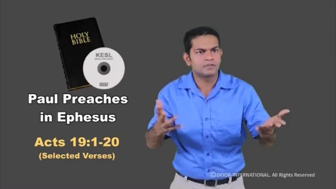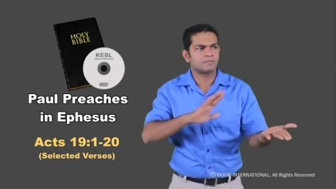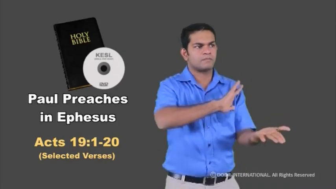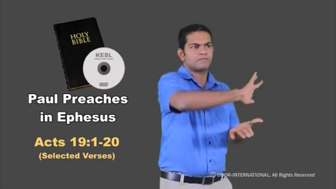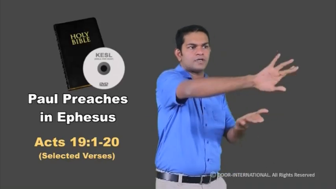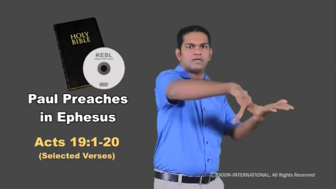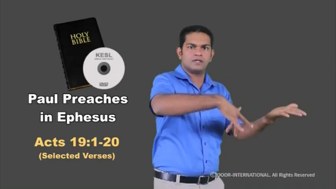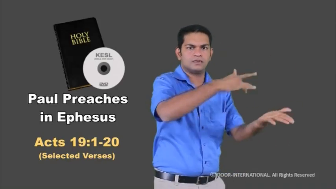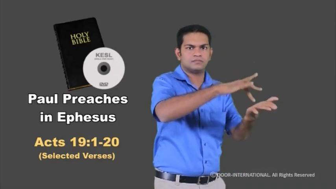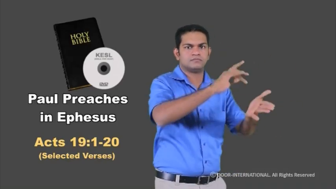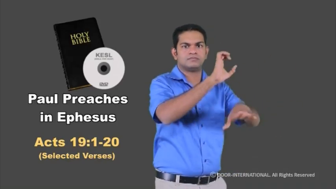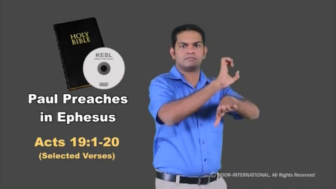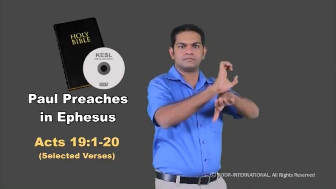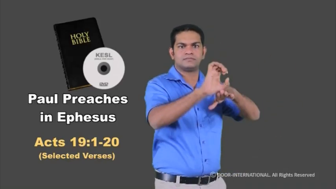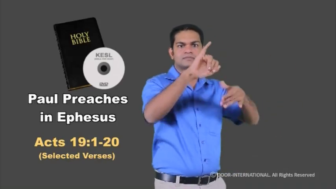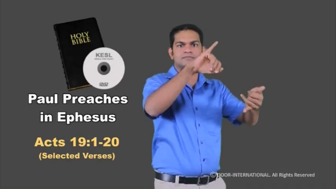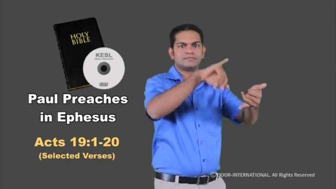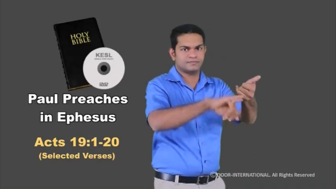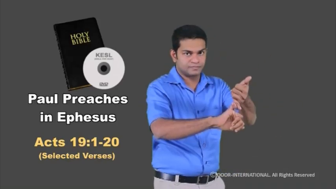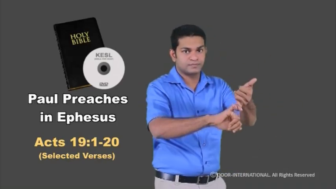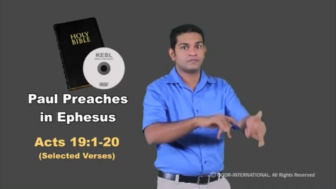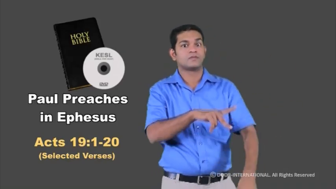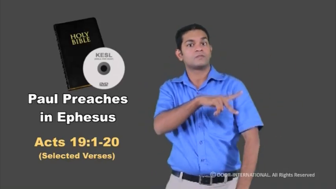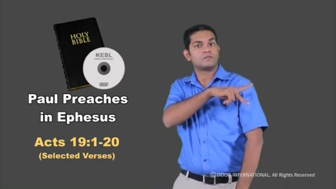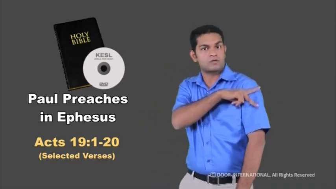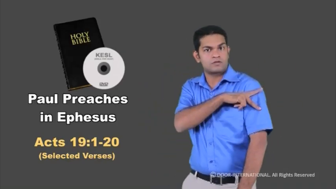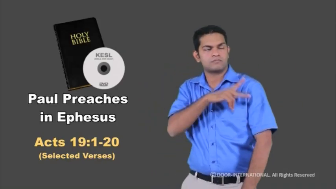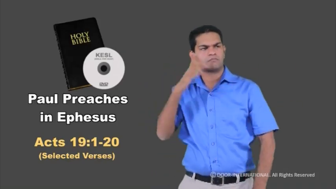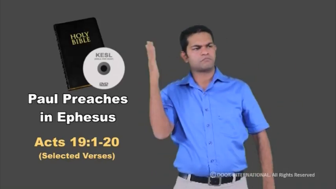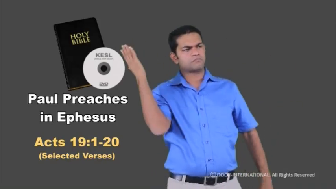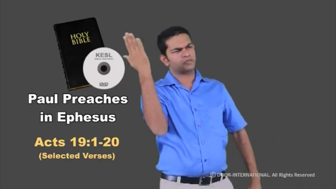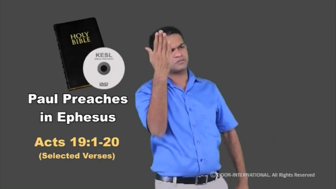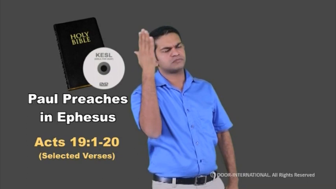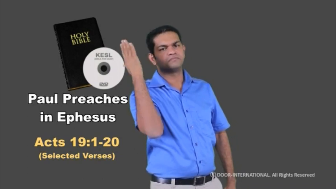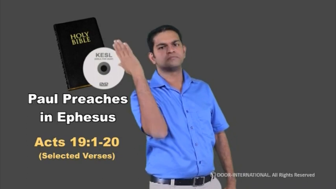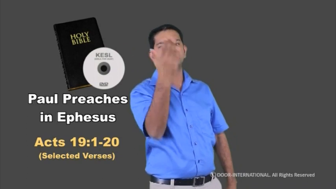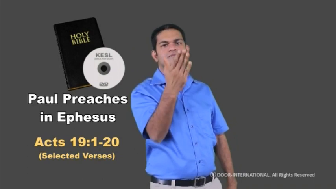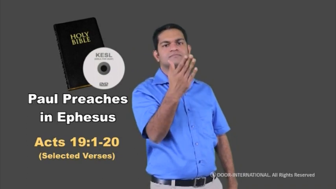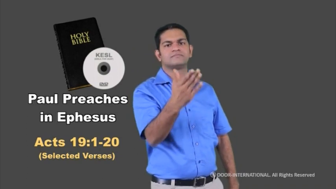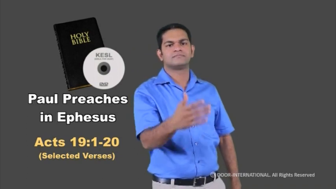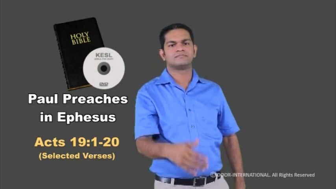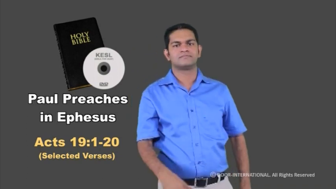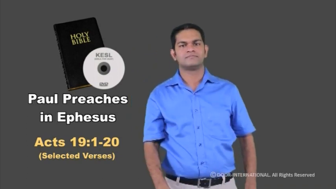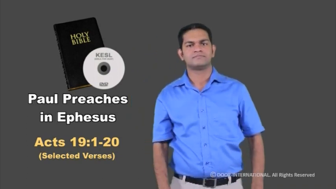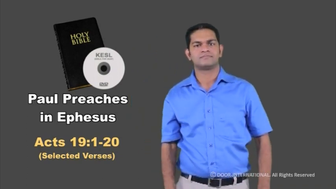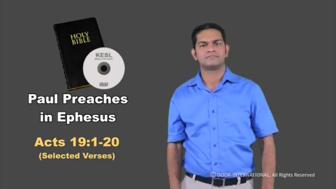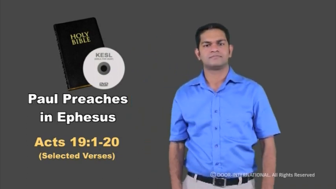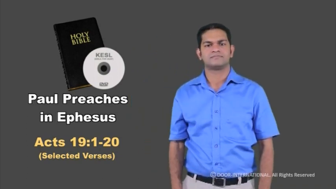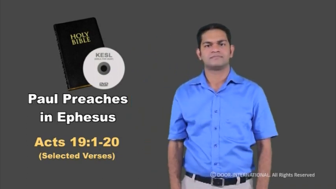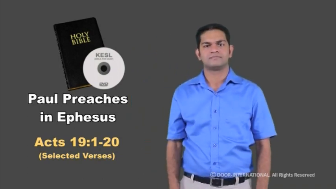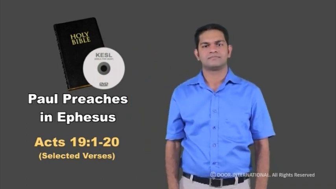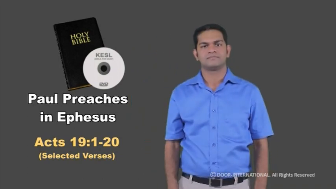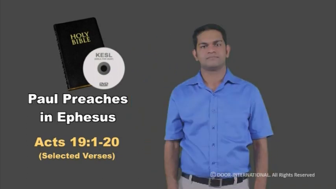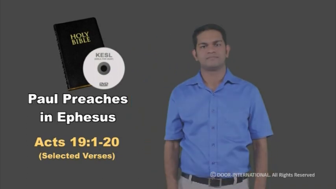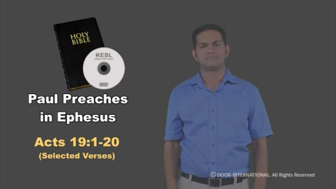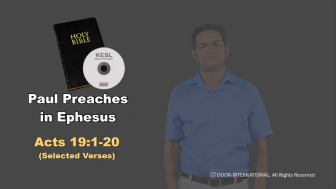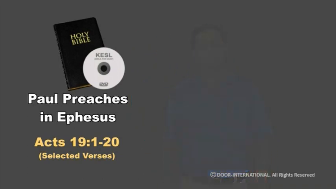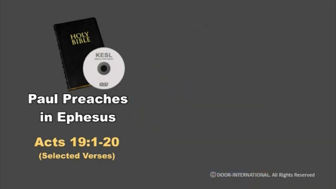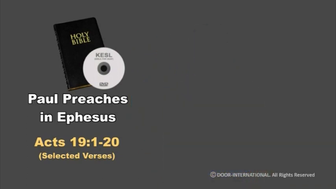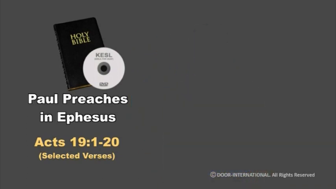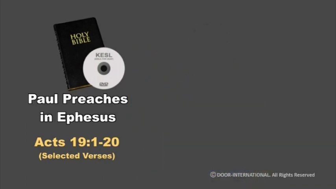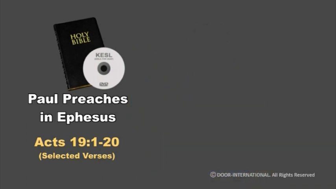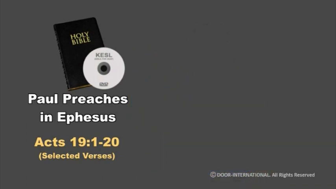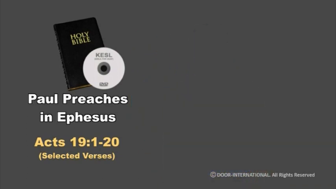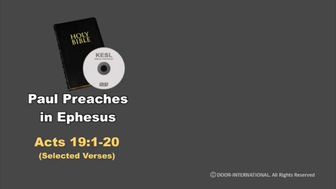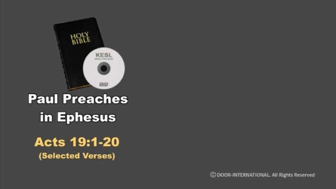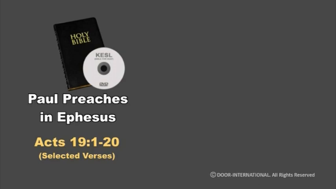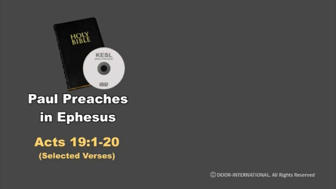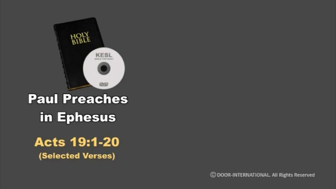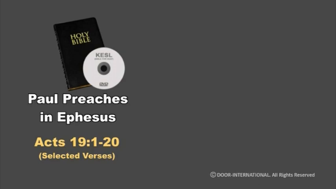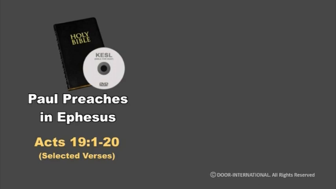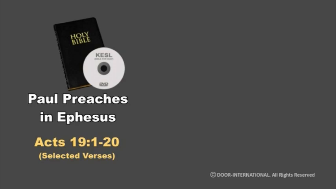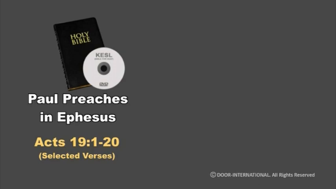Paul Preaches in Ephesus